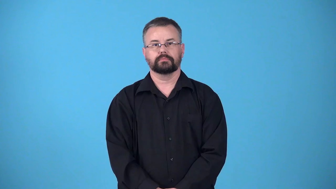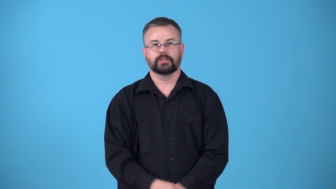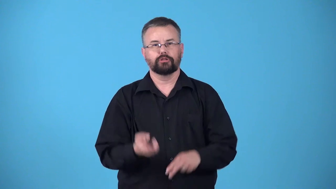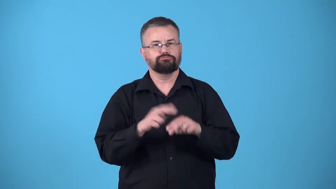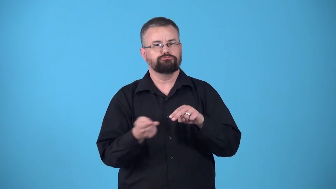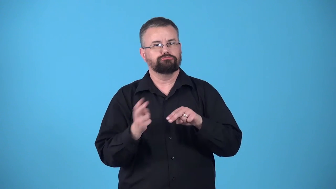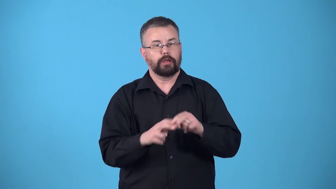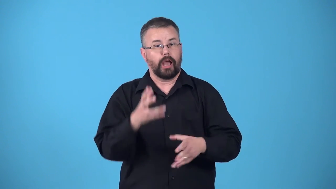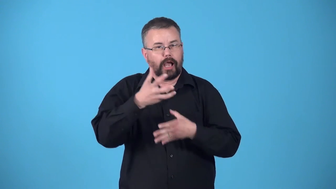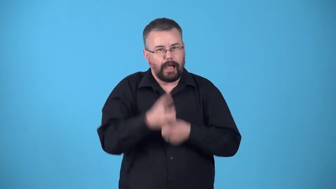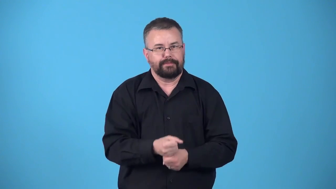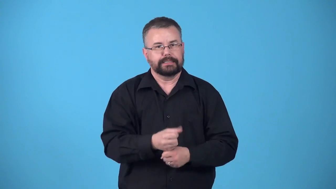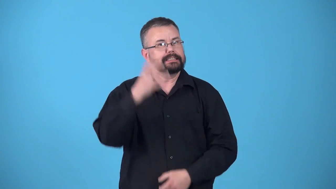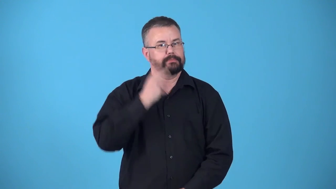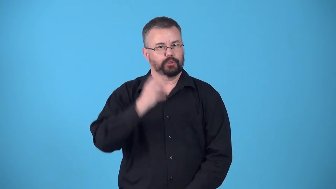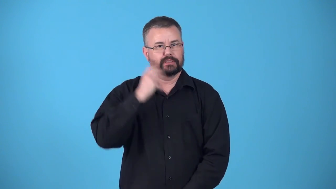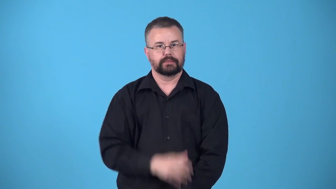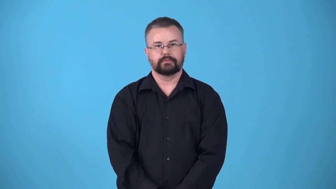find your feet-increase confidence